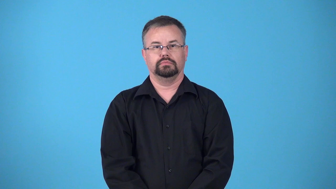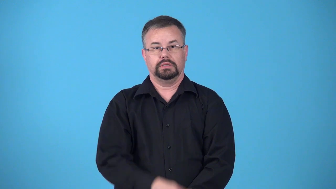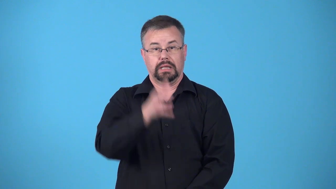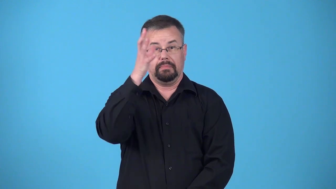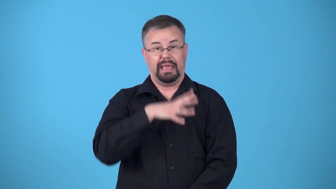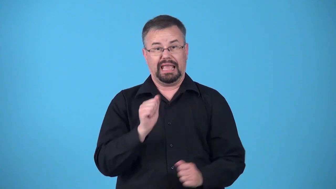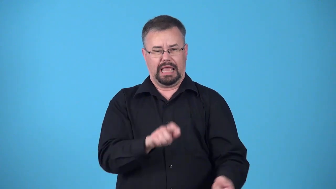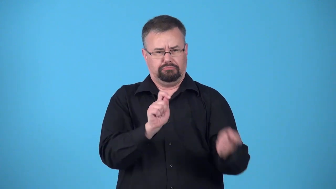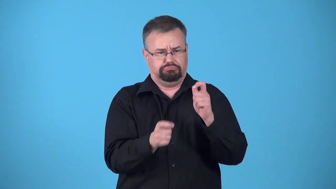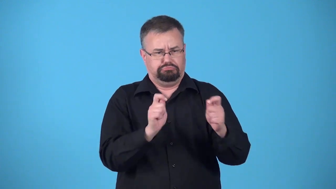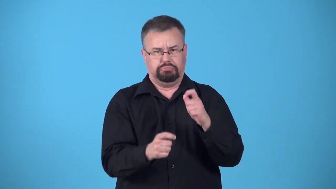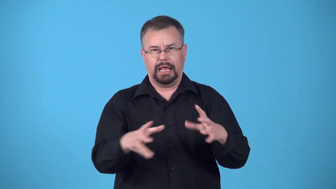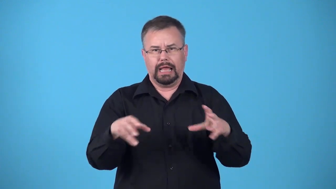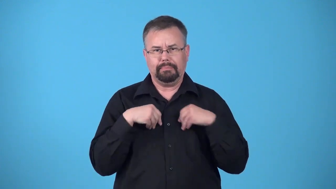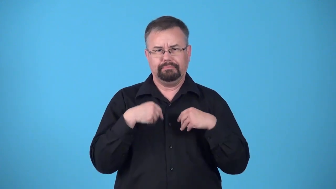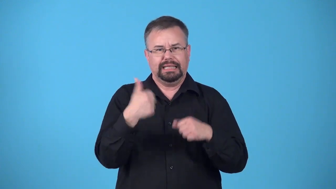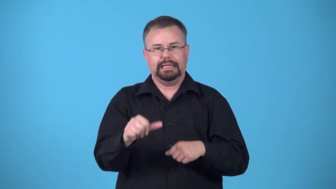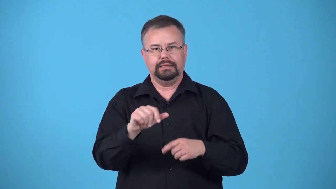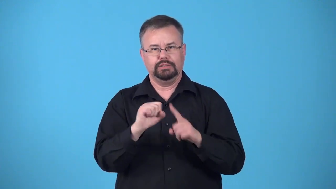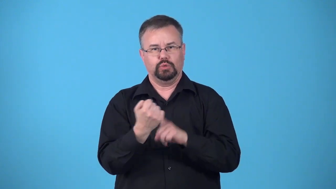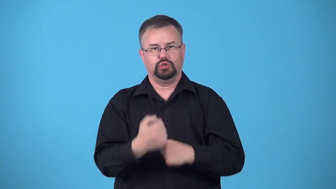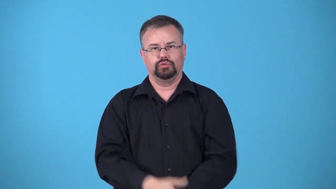man for all season's